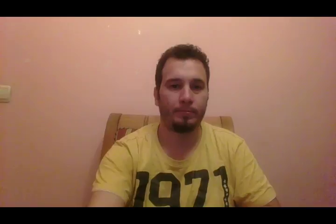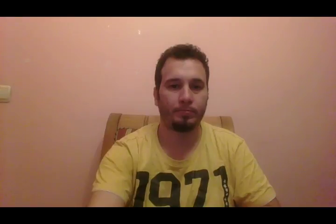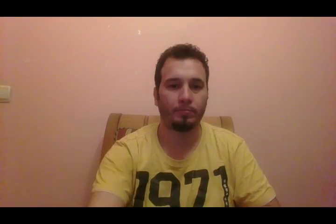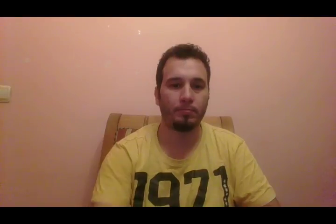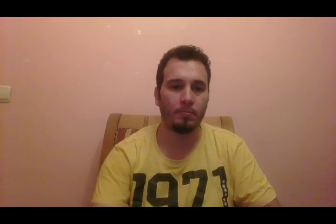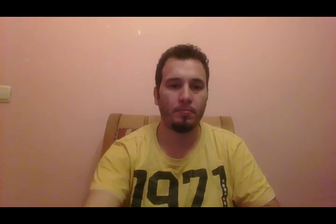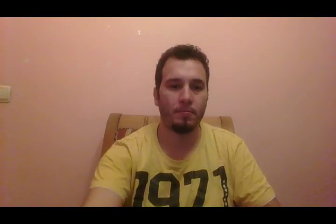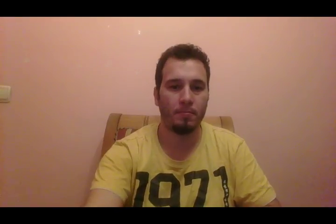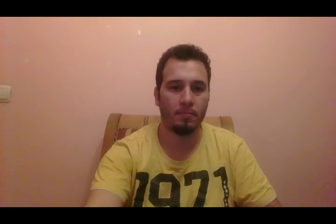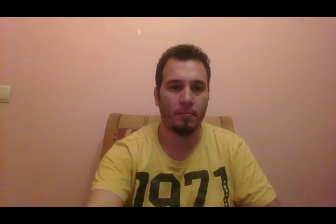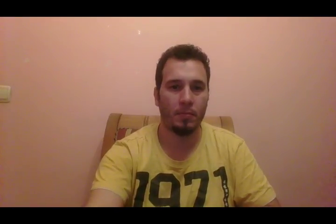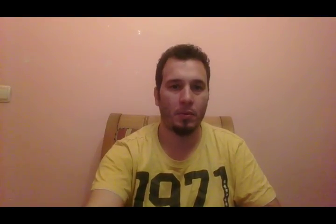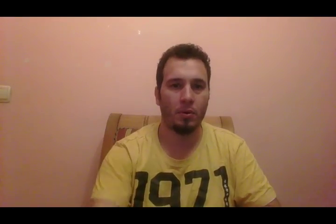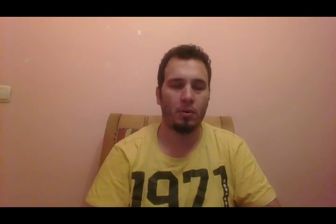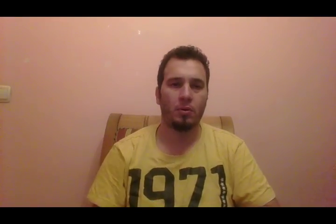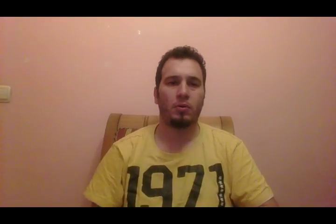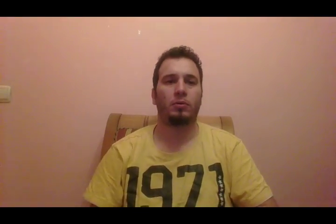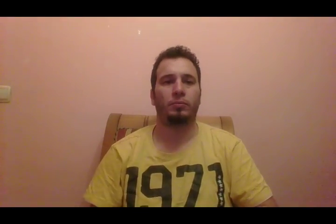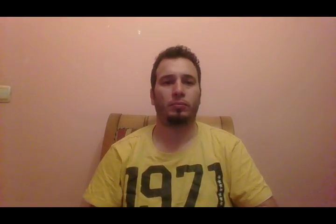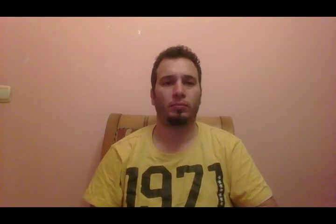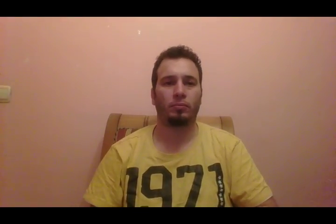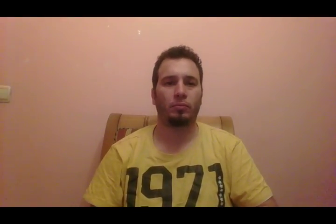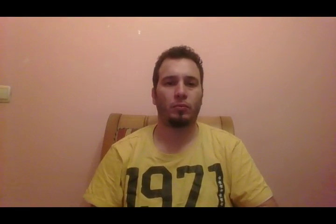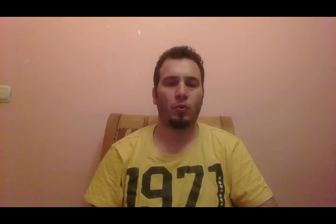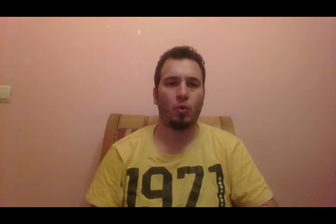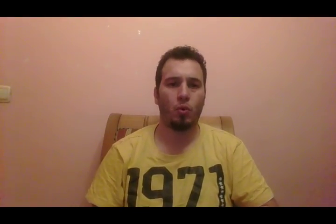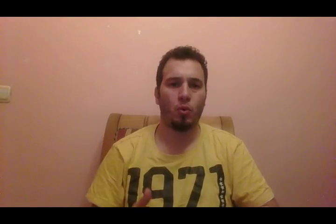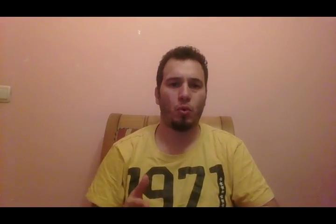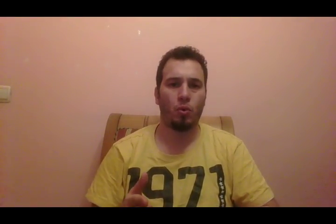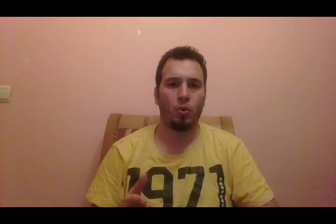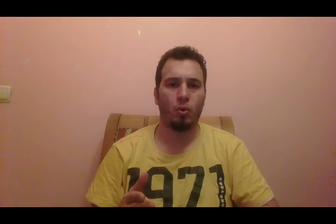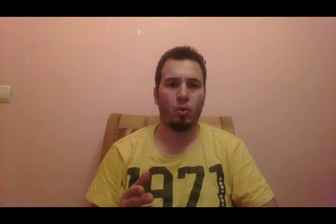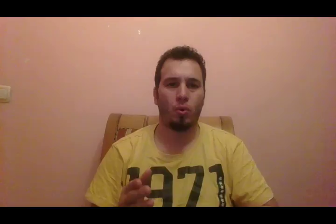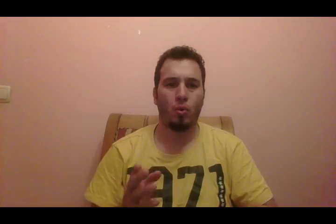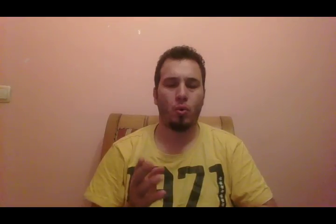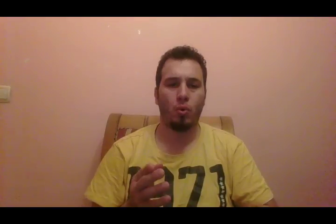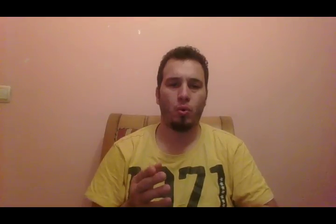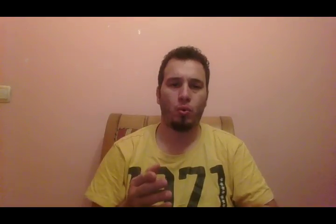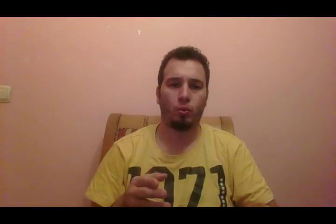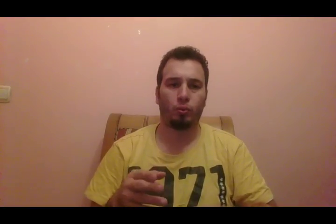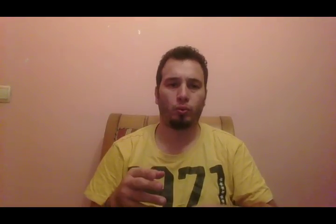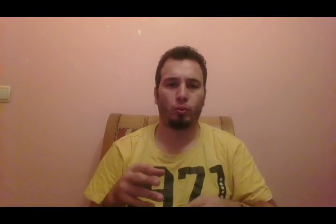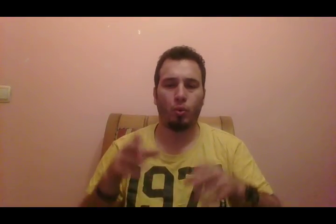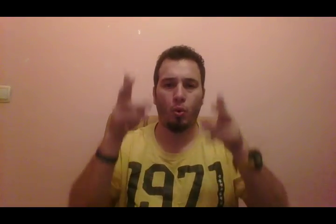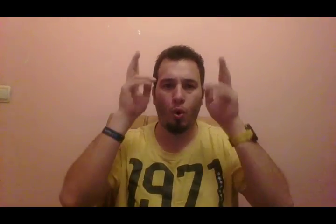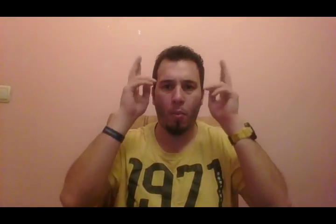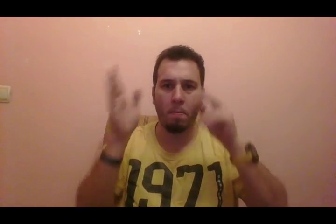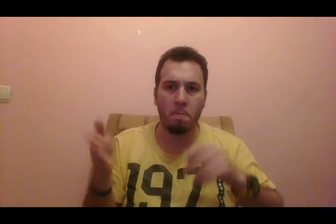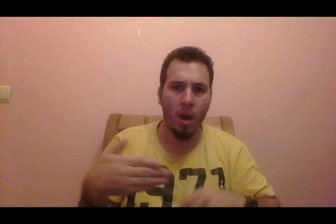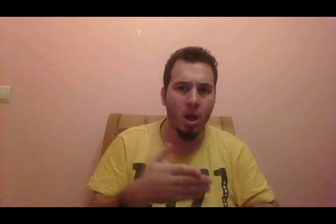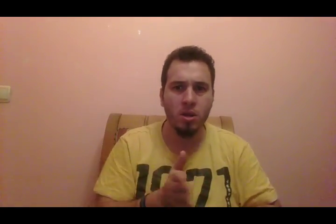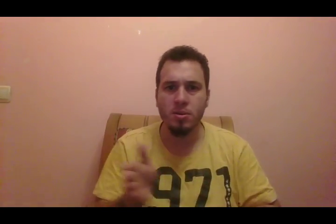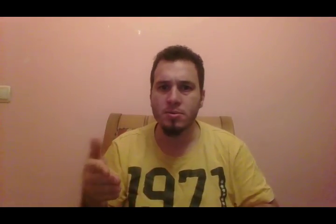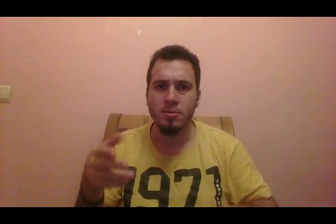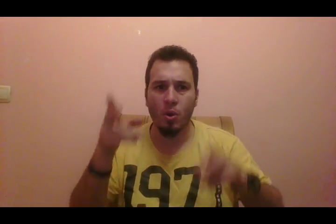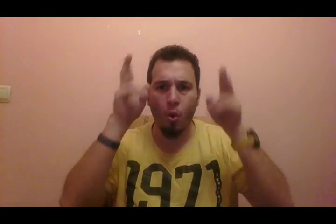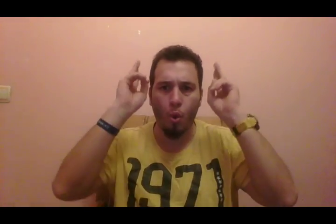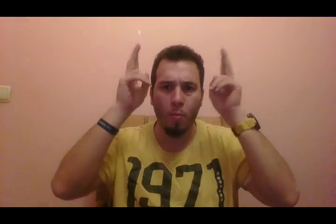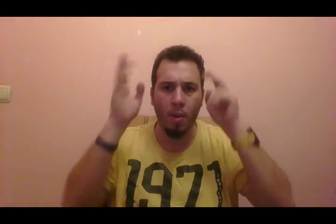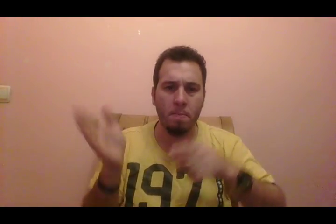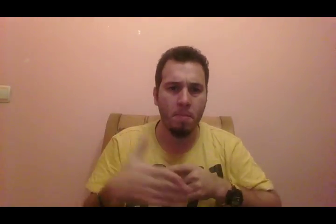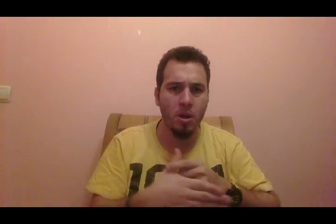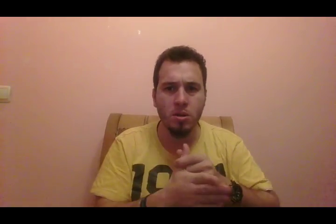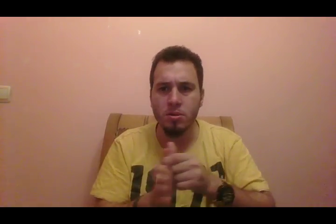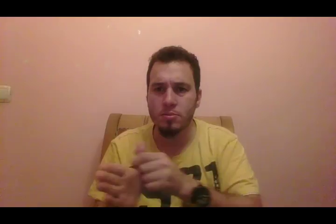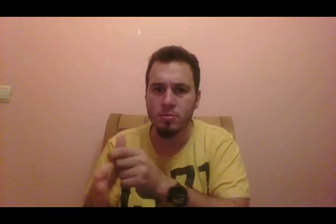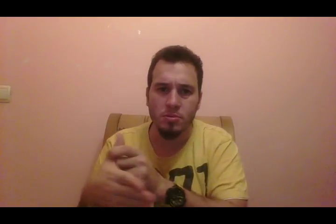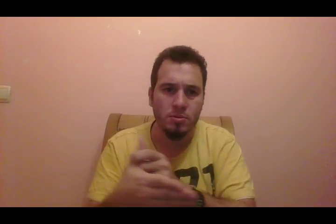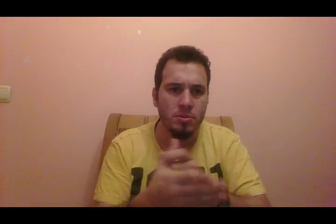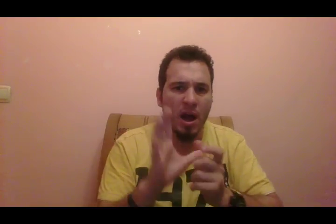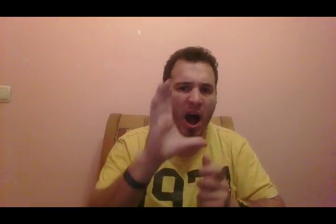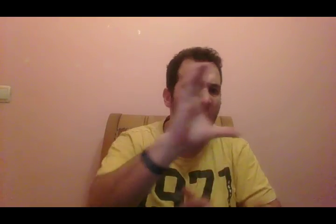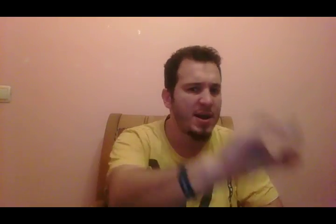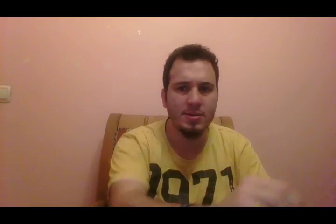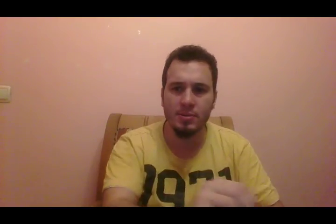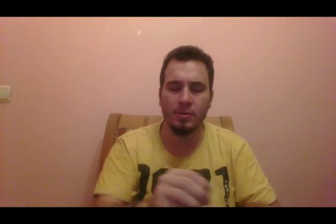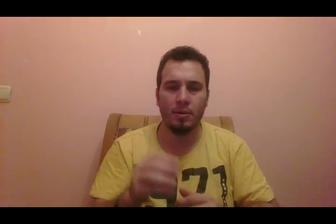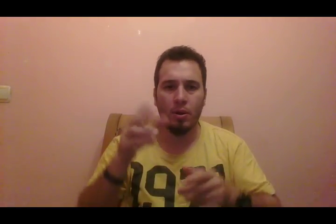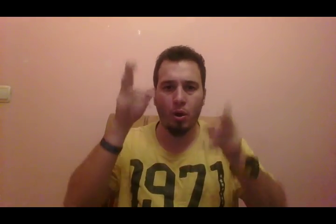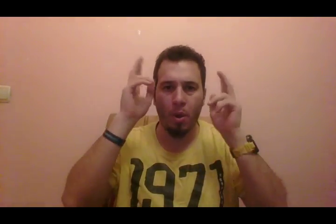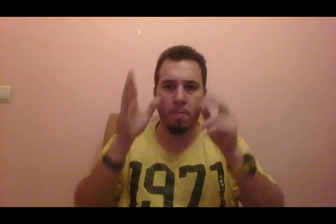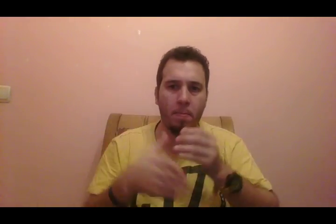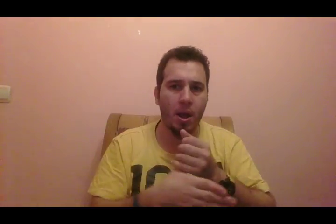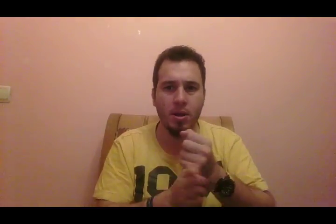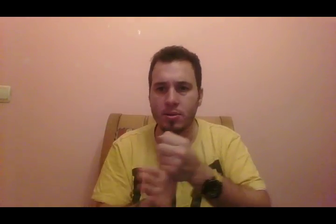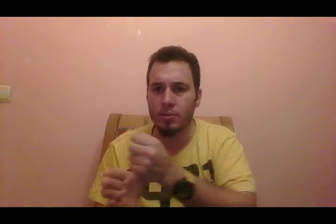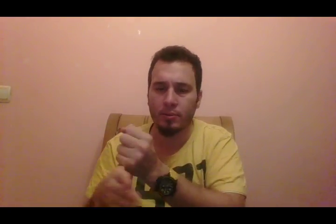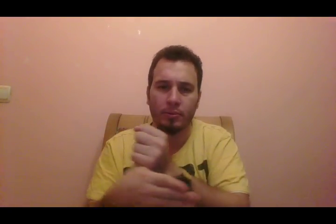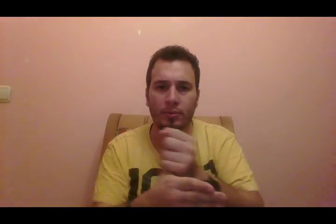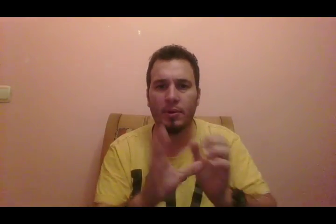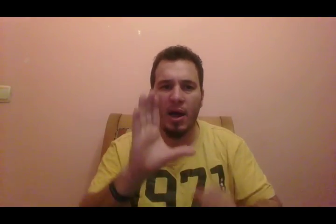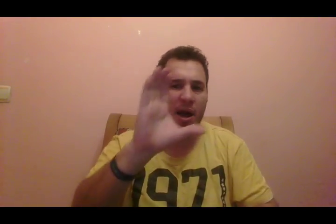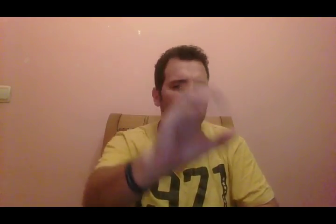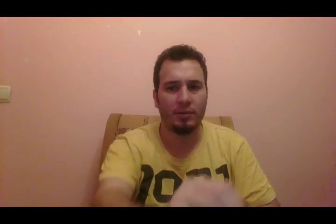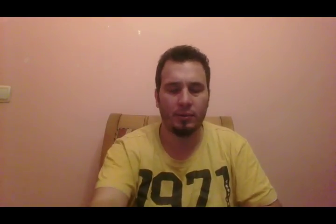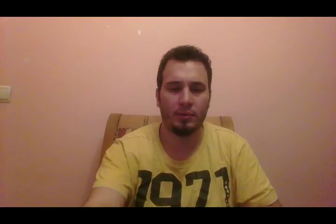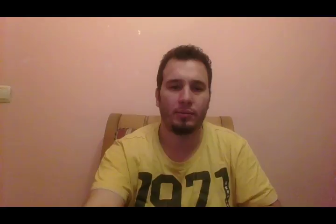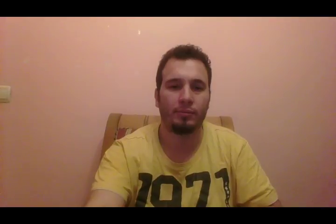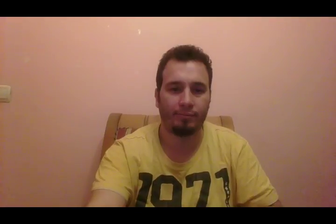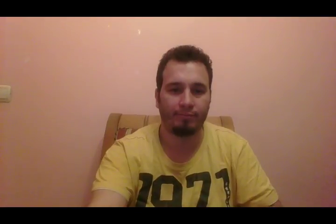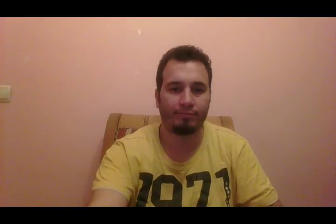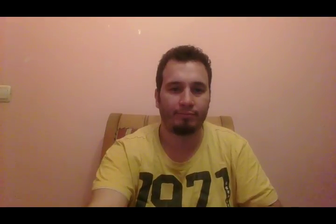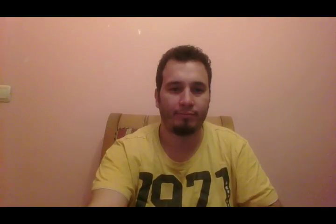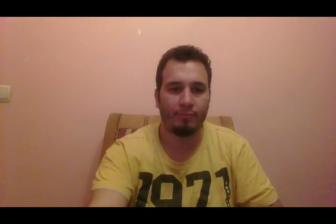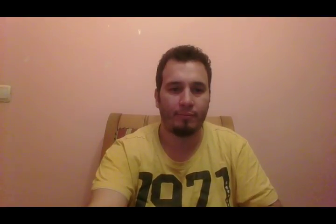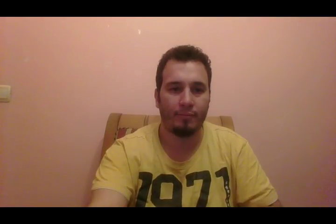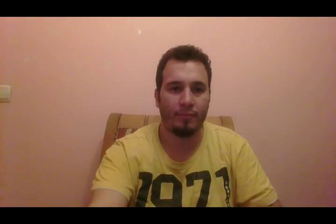shark